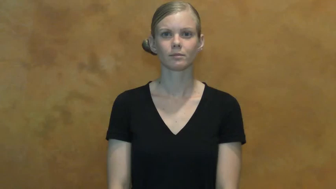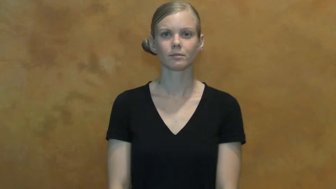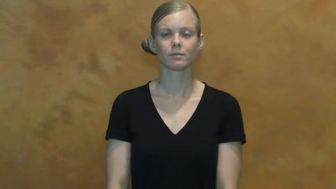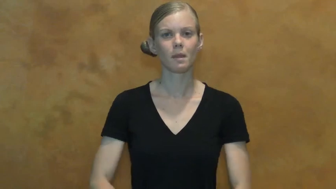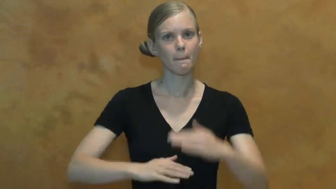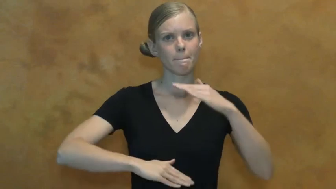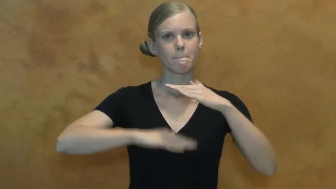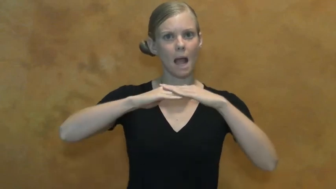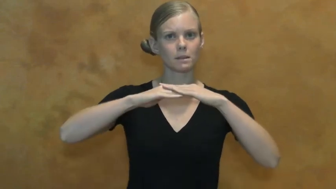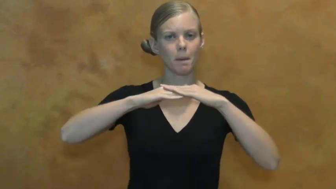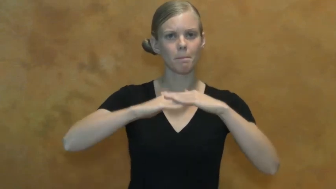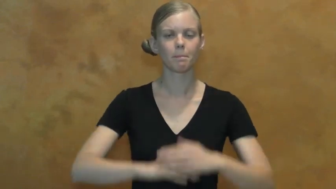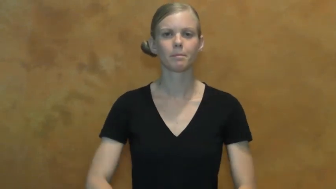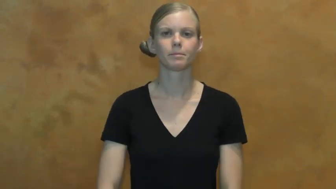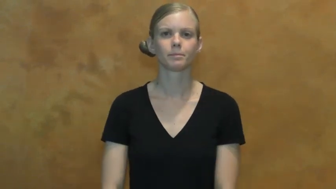maximum